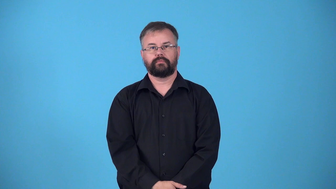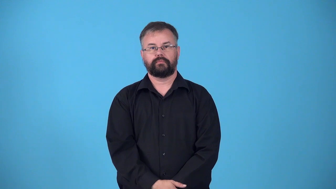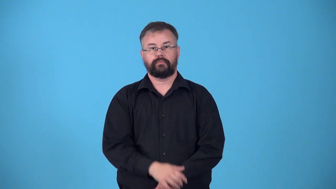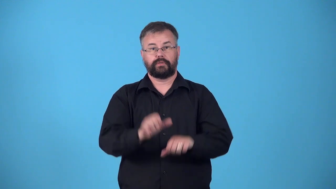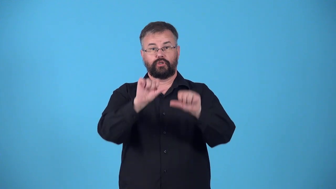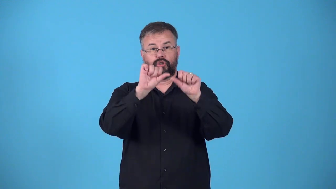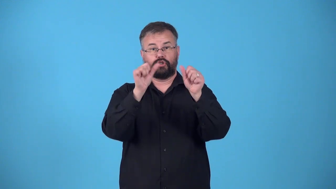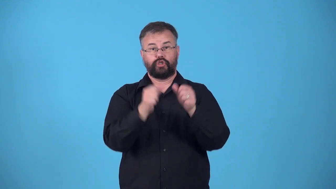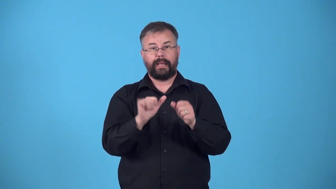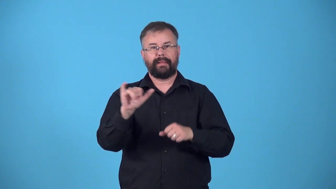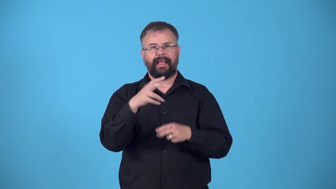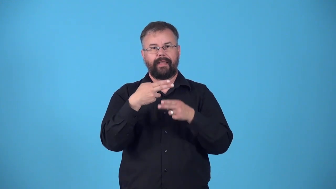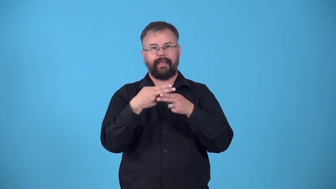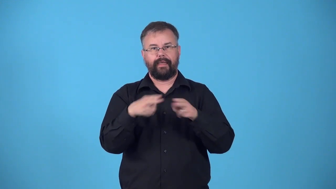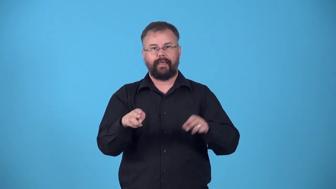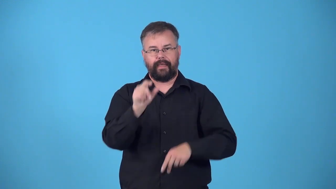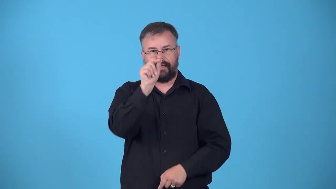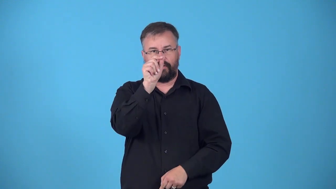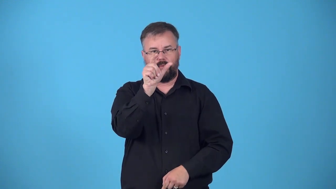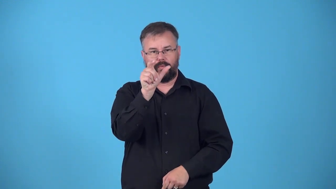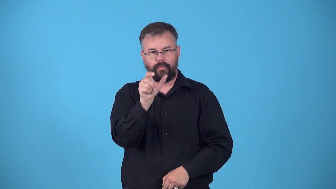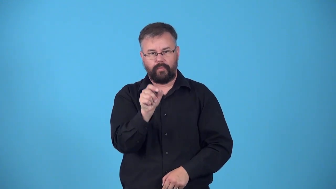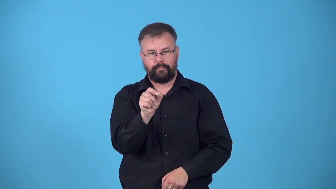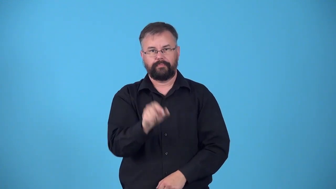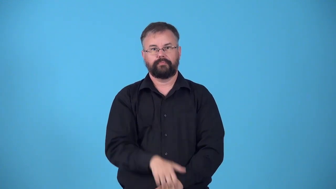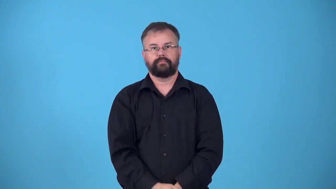prolate,ovate